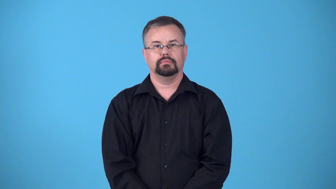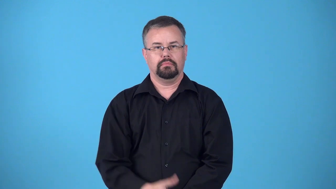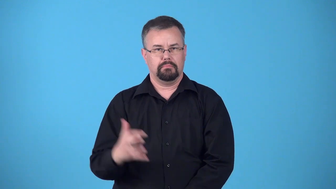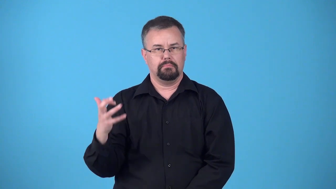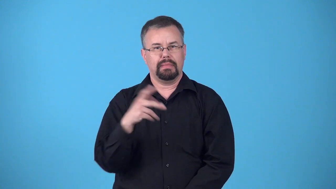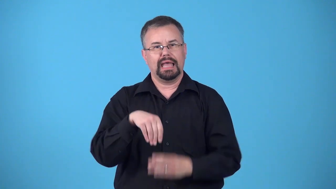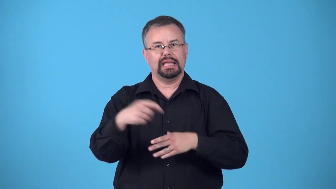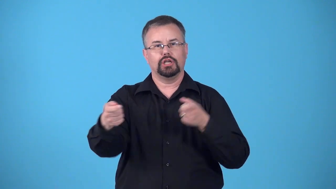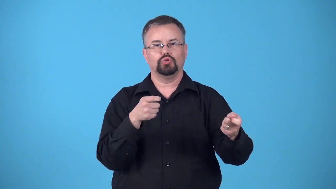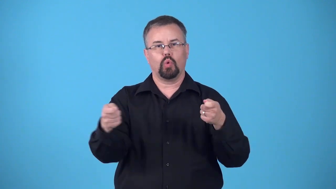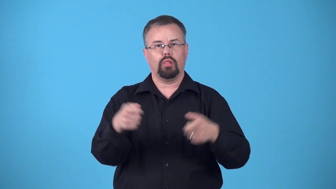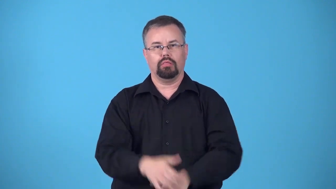on the mound